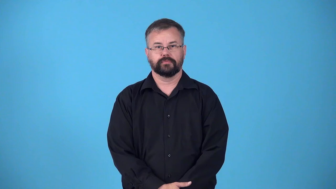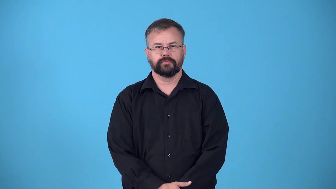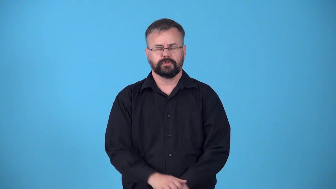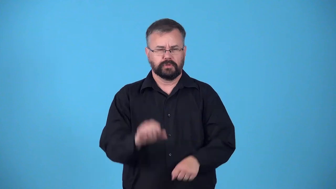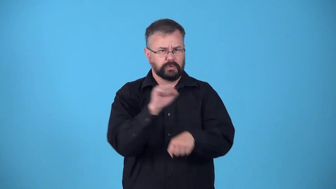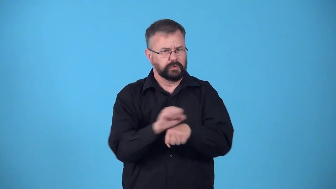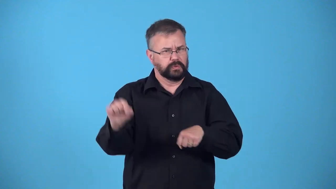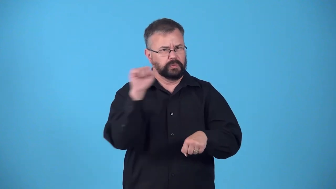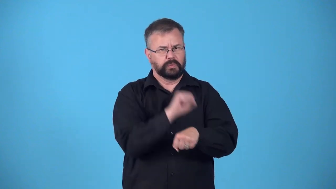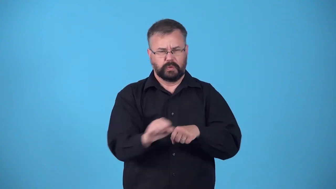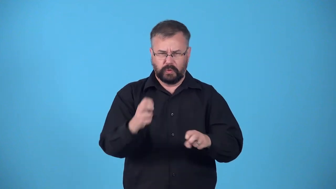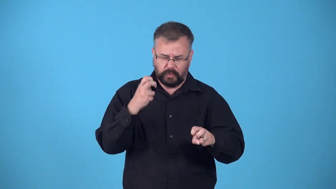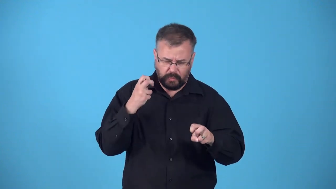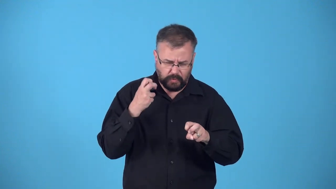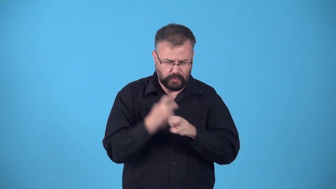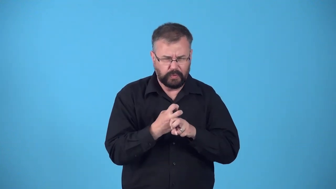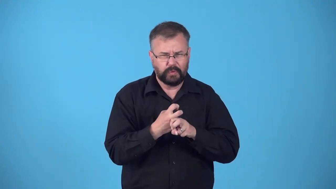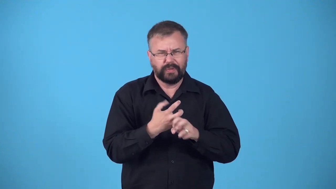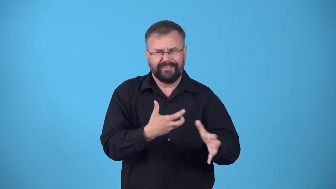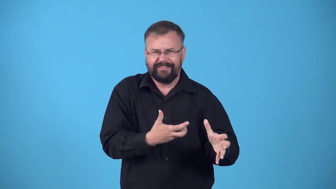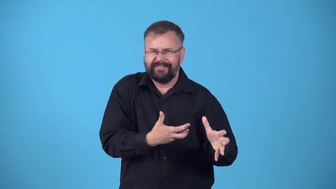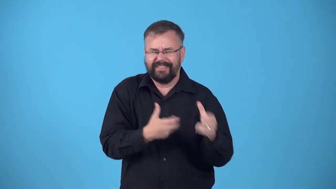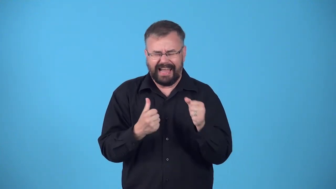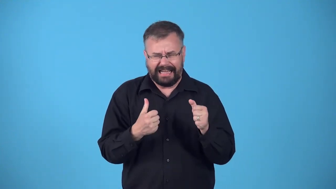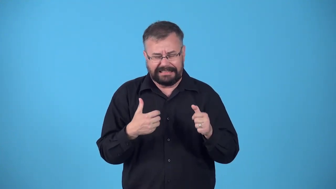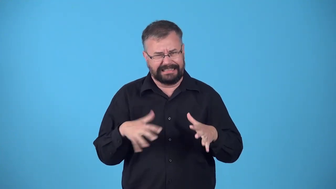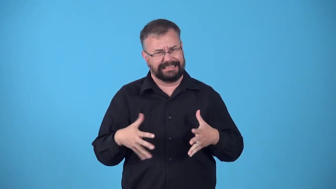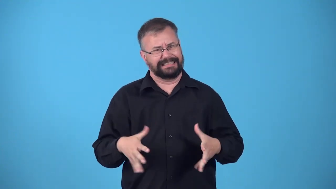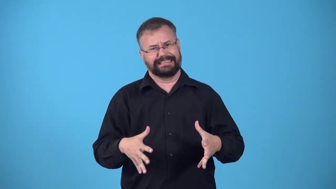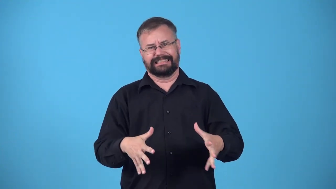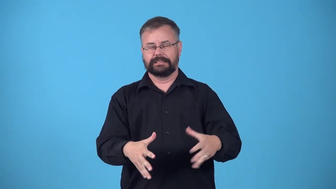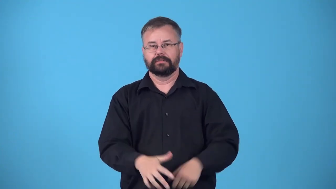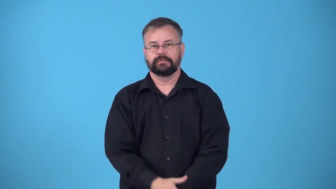feverishly